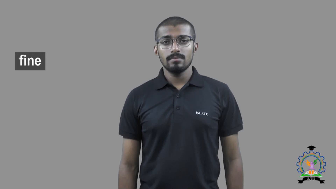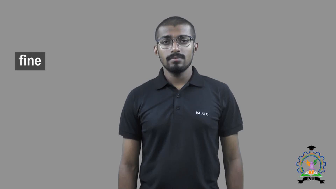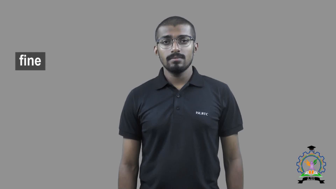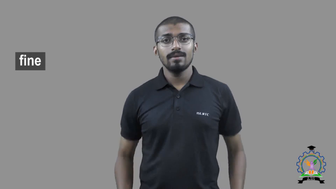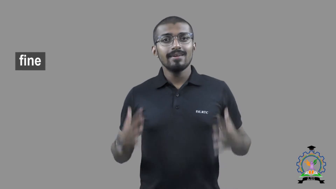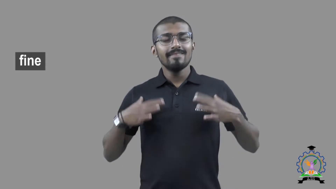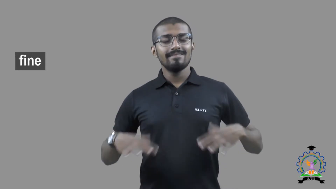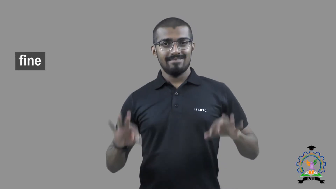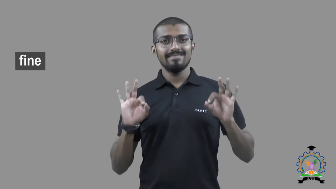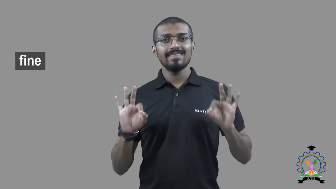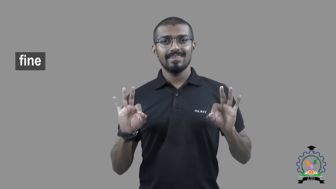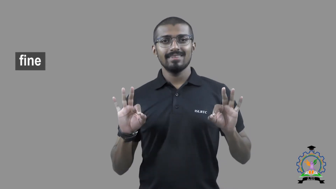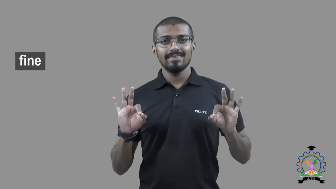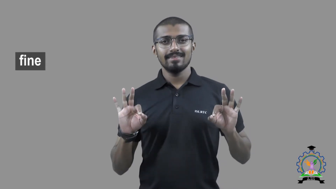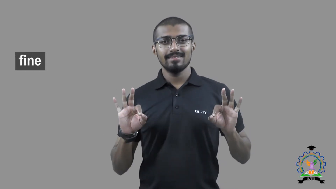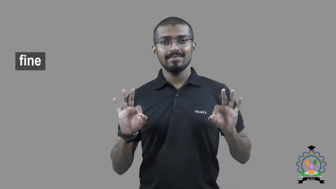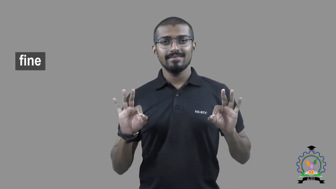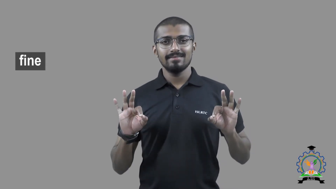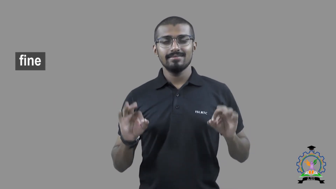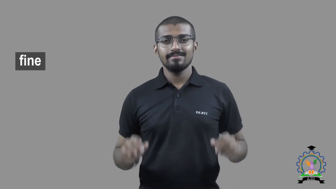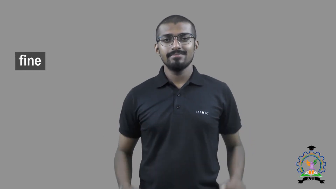Fine